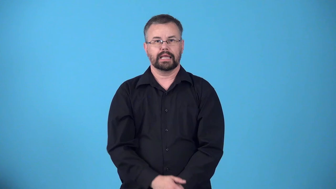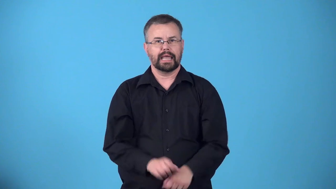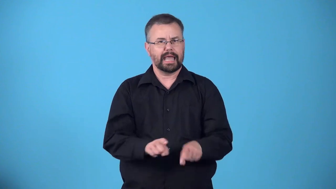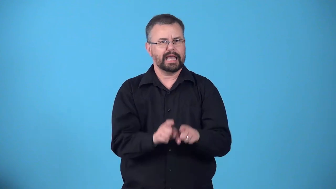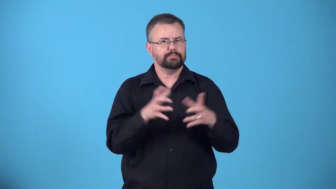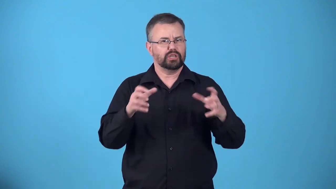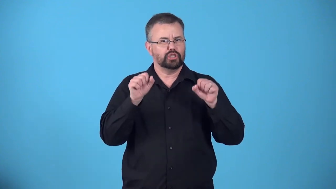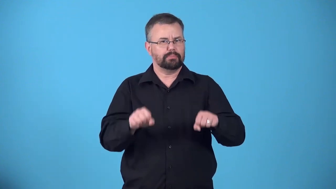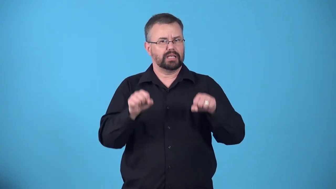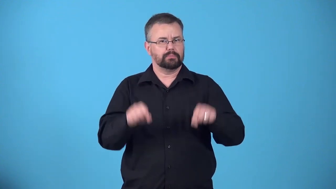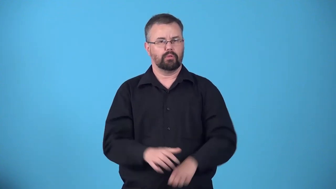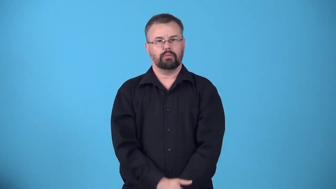as all get out